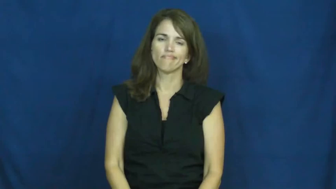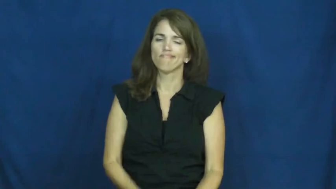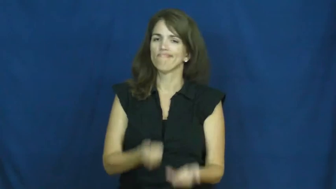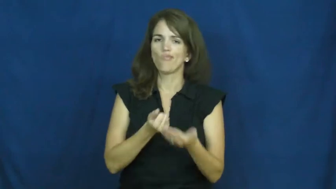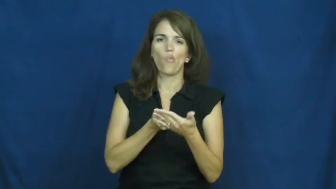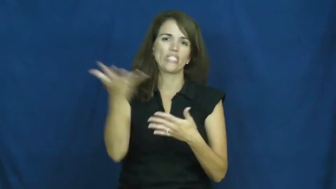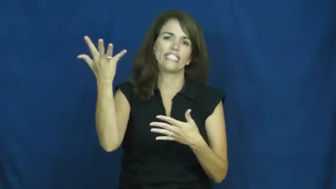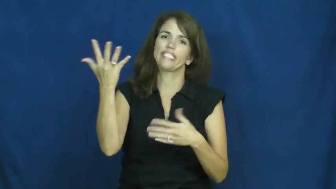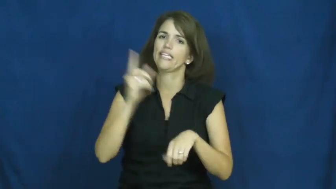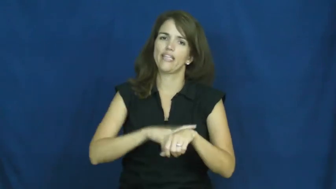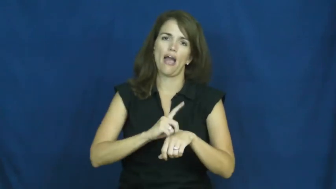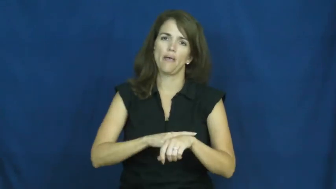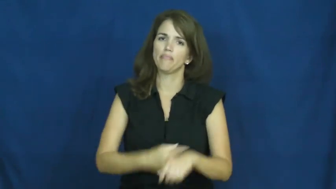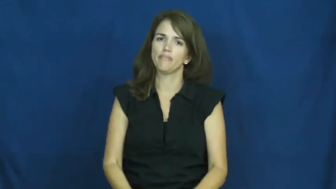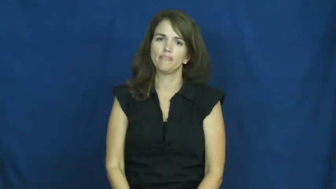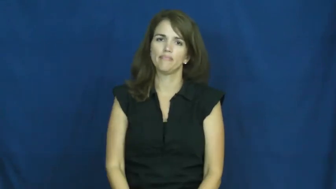burning daylight